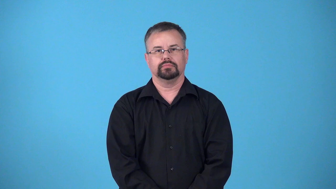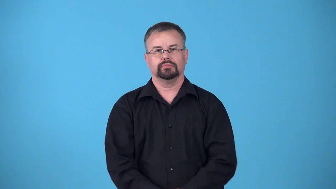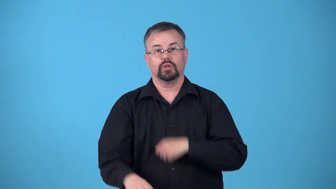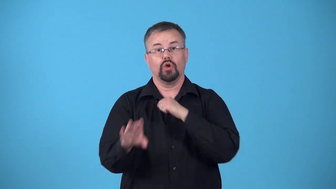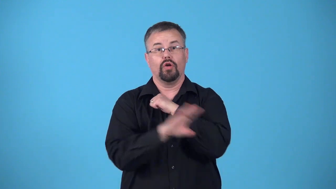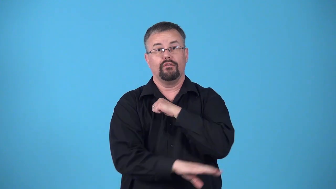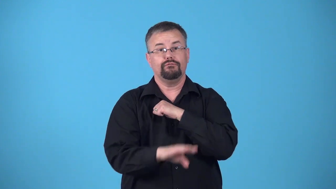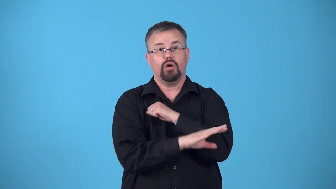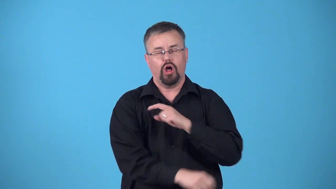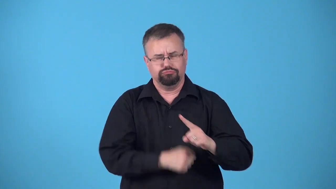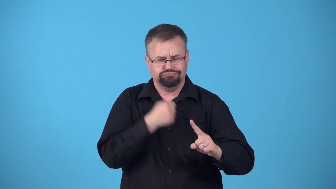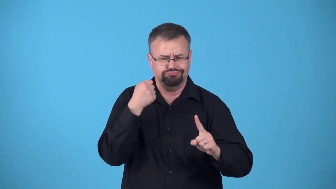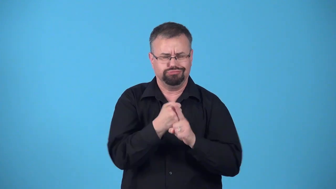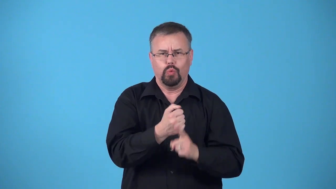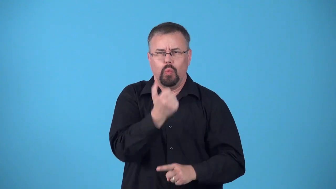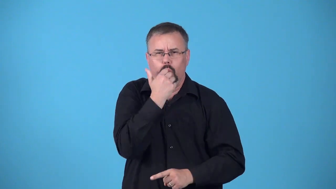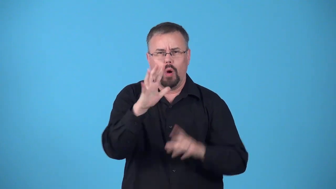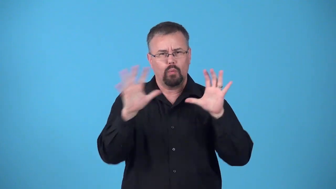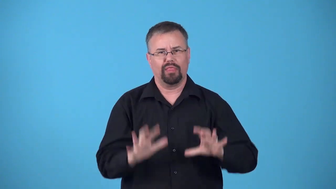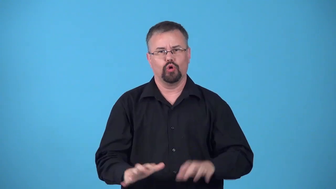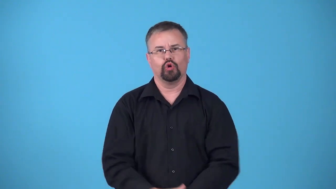indian summer